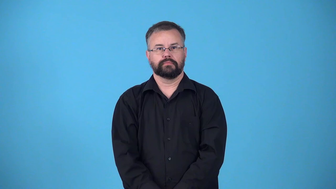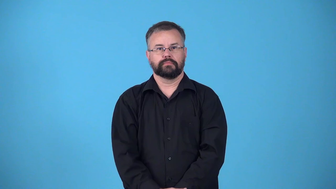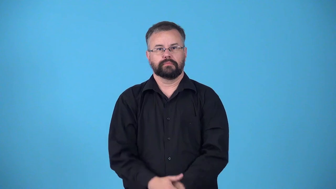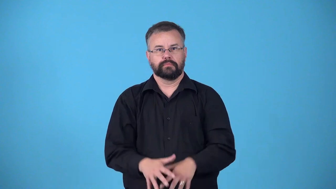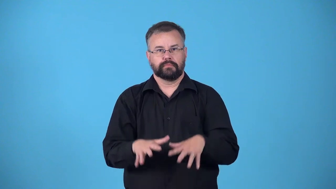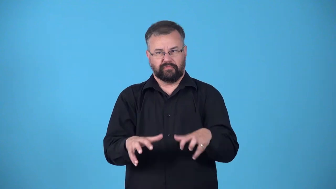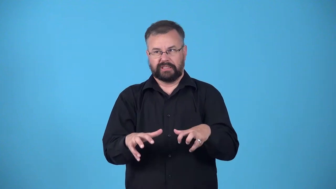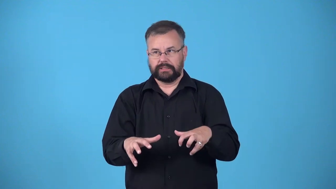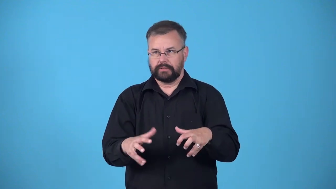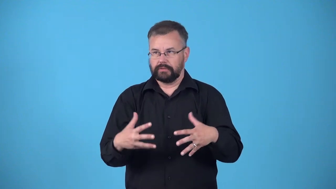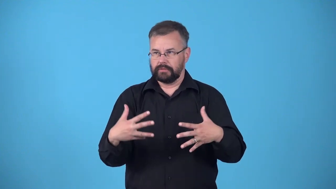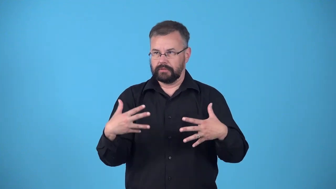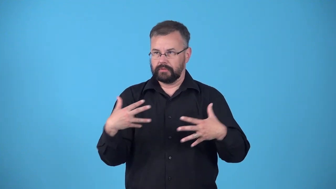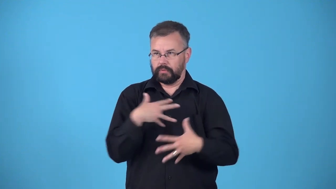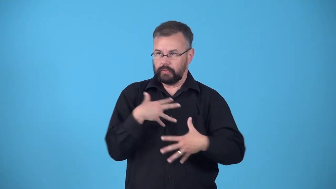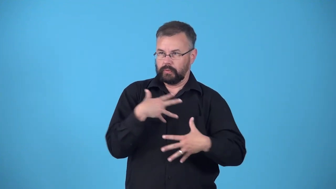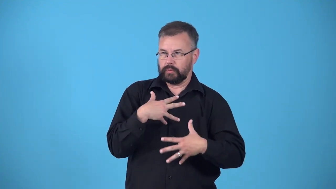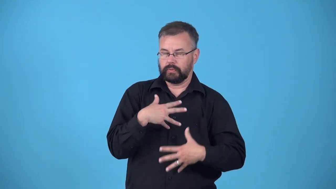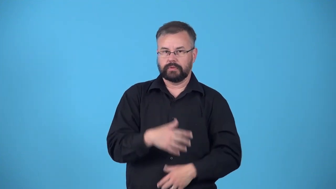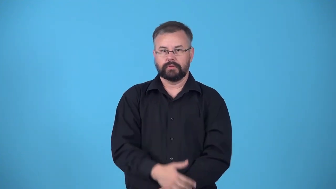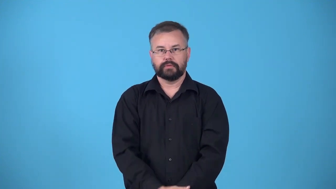freeze up